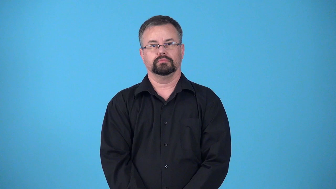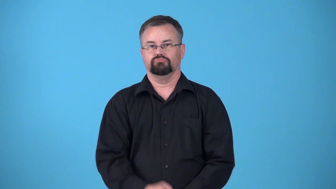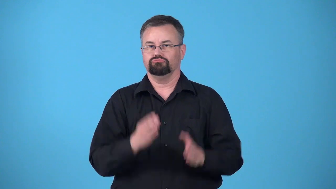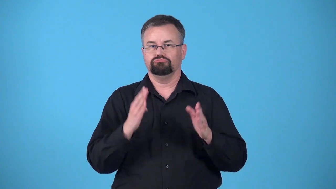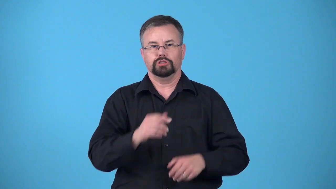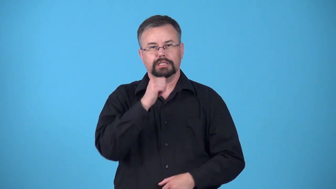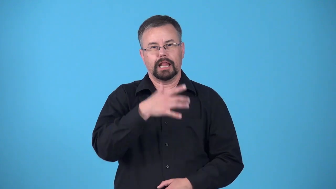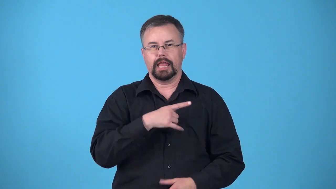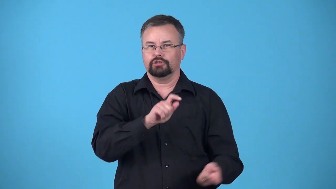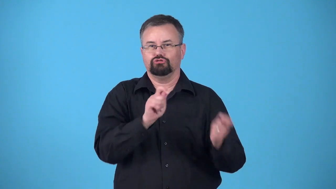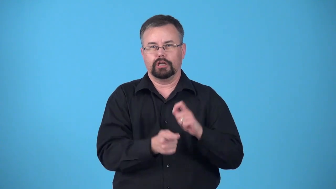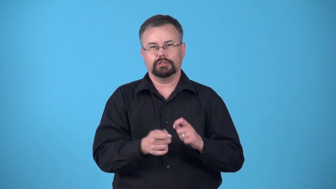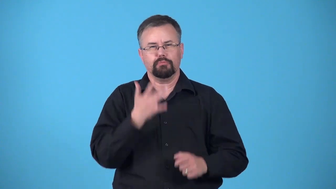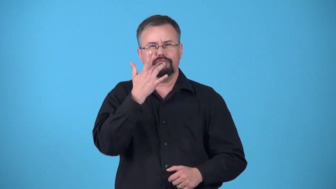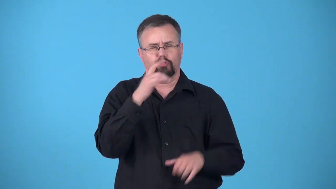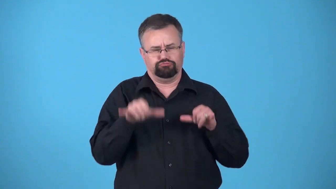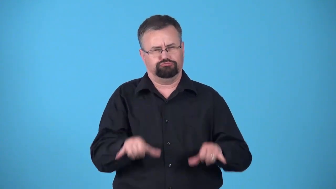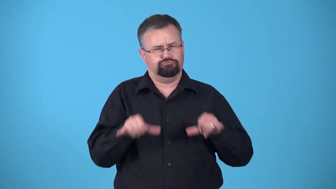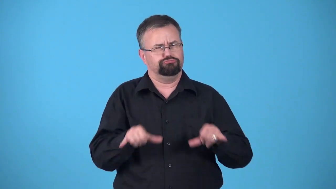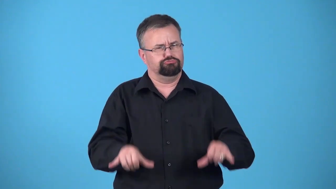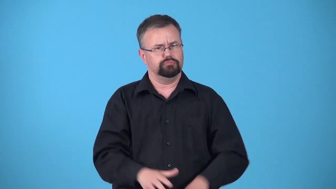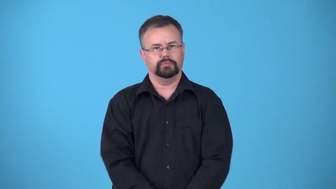stick in the mud